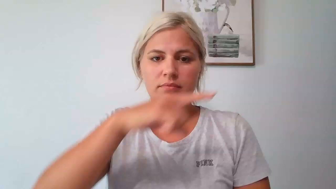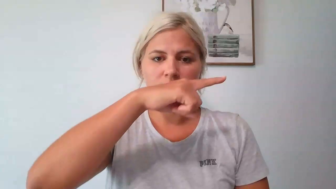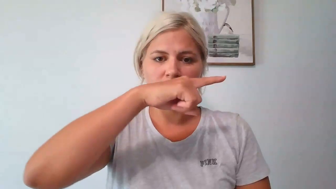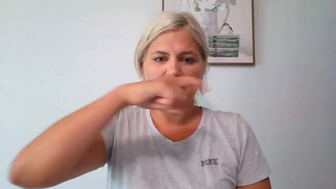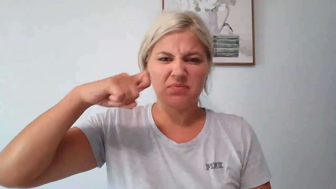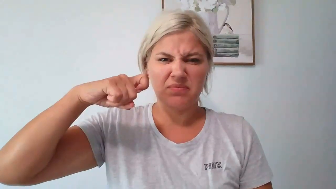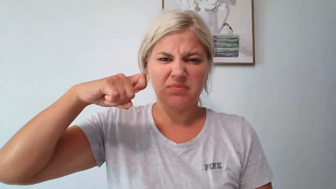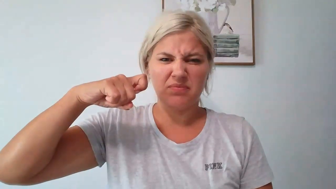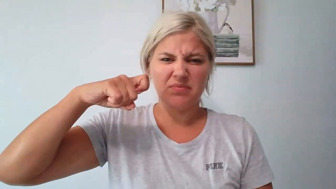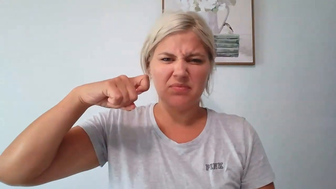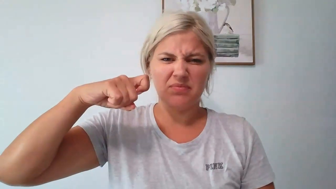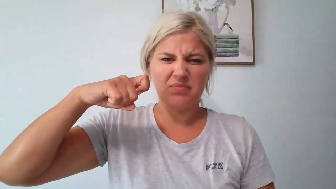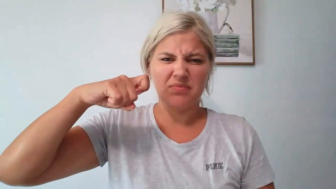UGLY